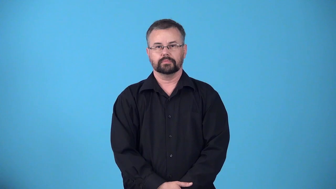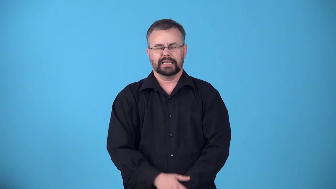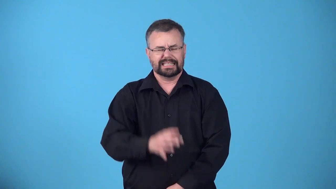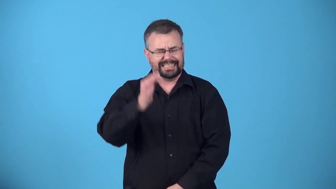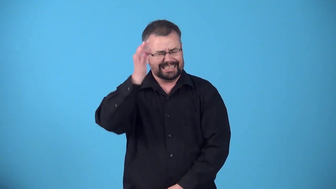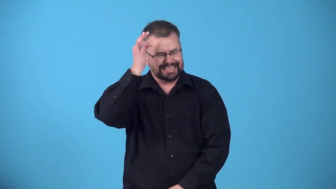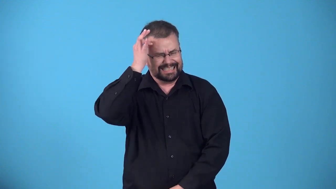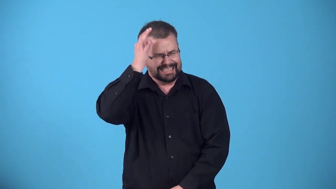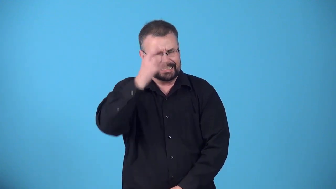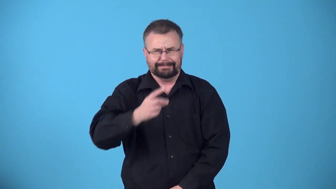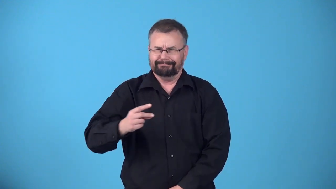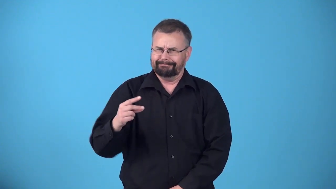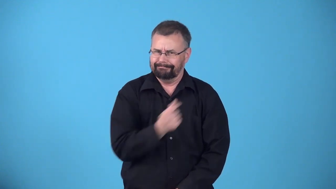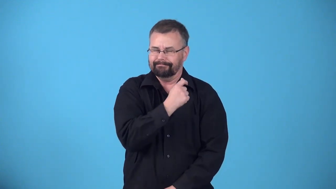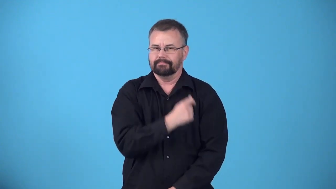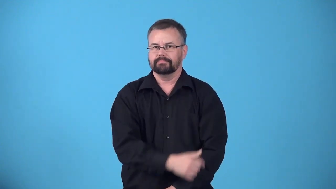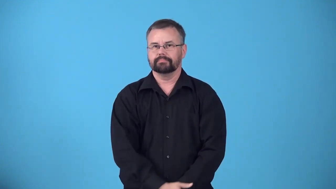all but